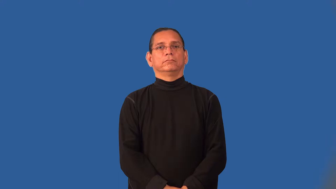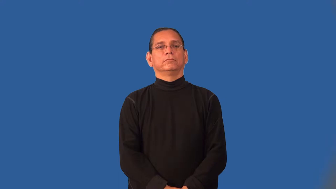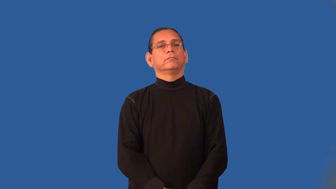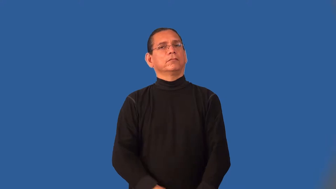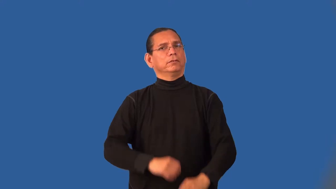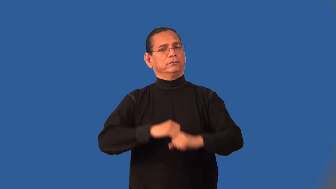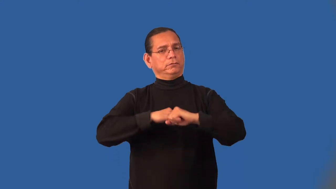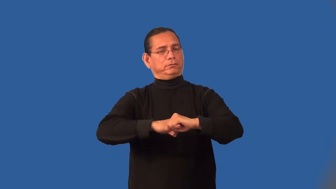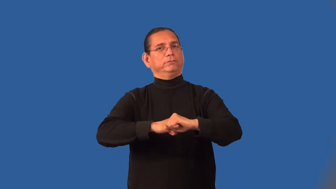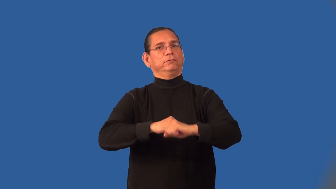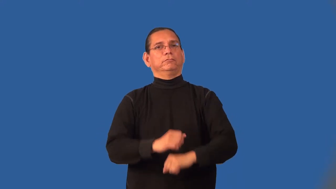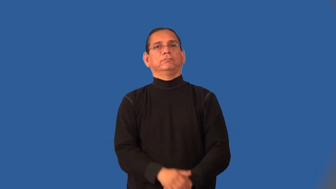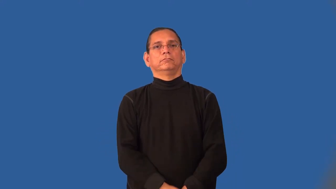indemnify